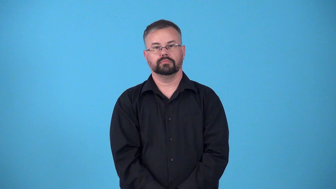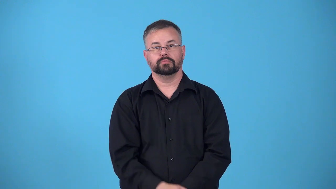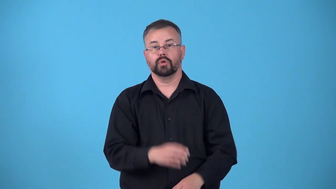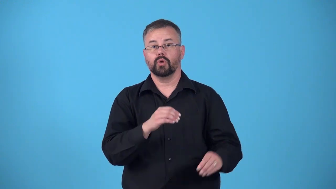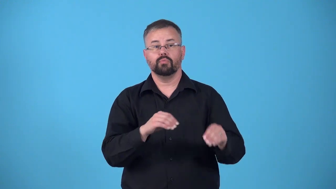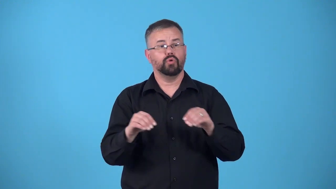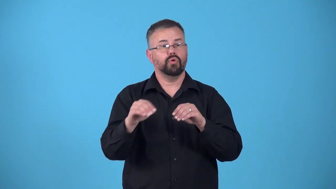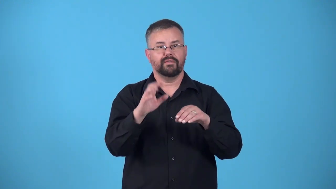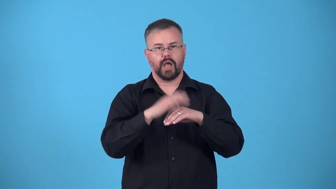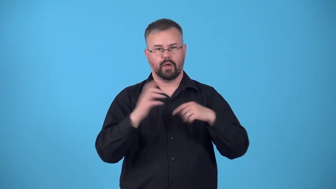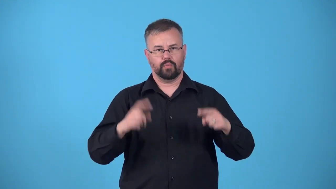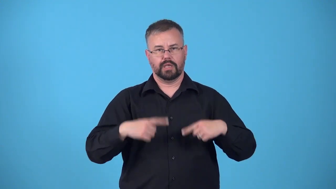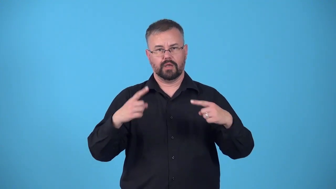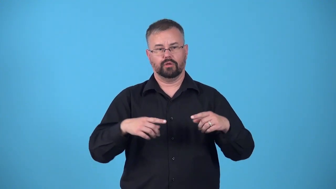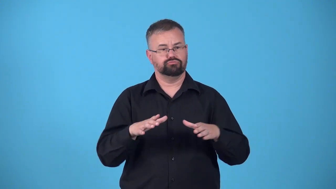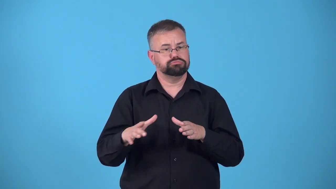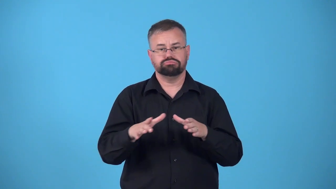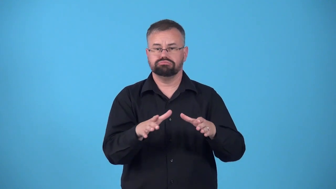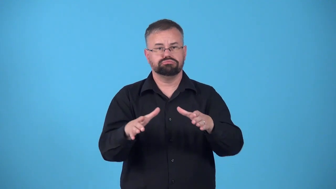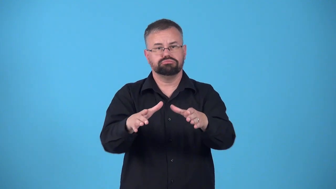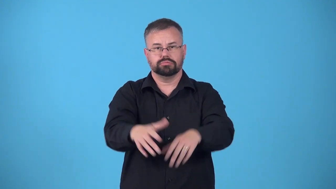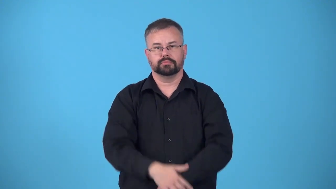wheel about, wheel around, wheel